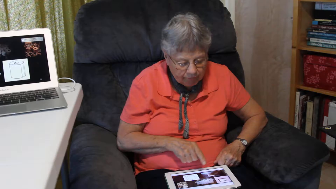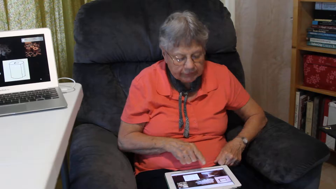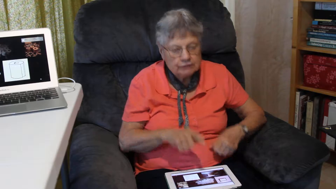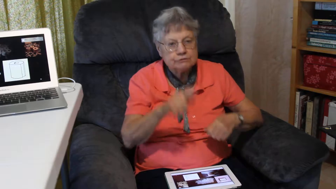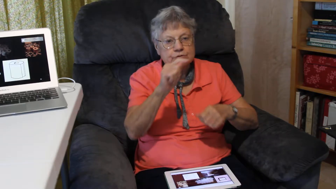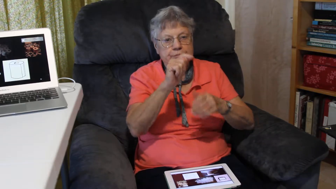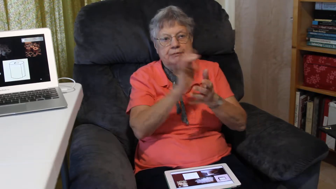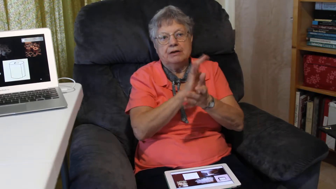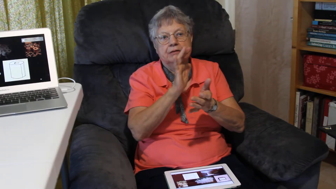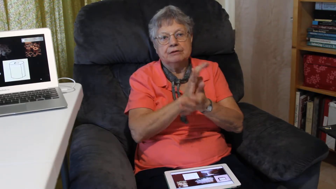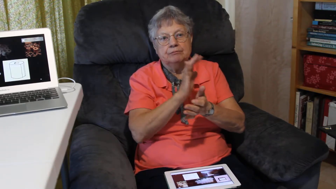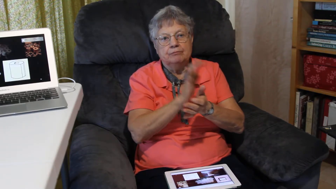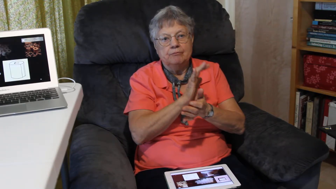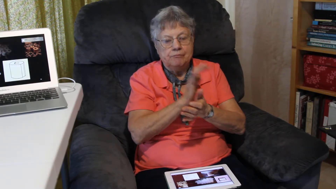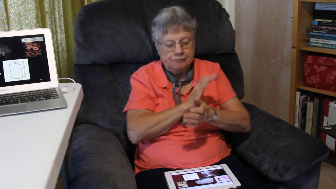toiletpaper